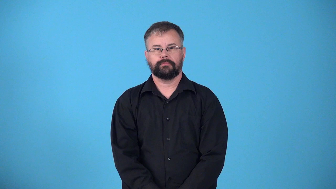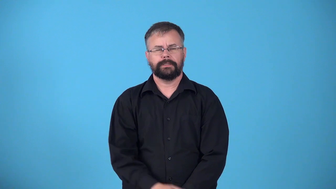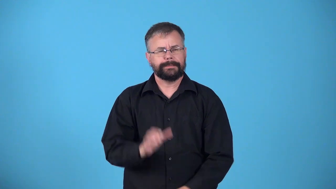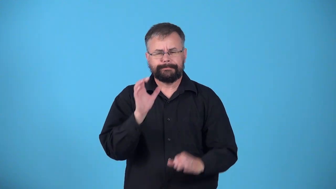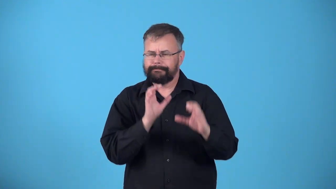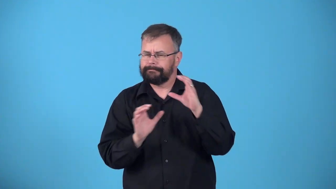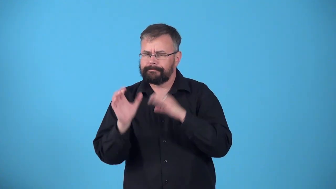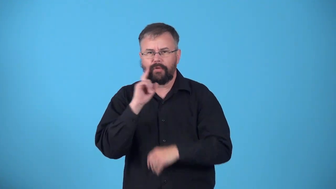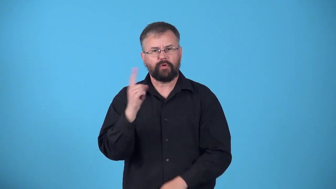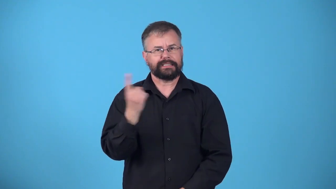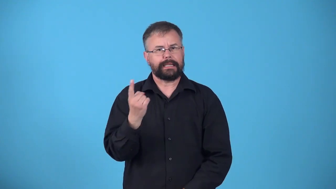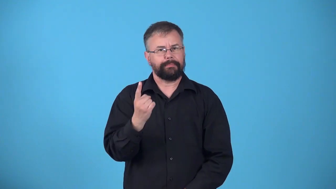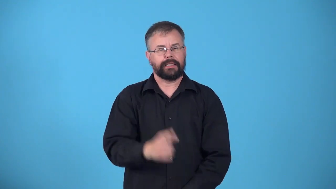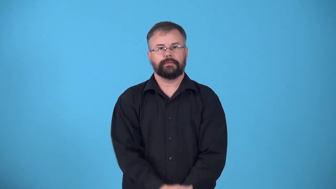in the market for